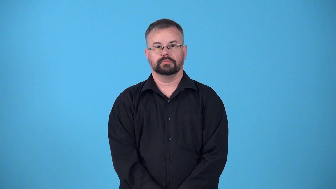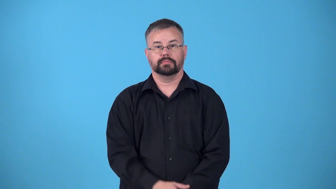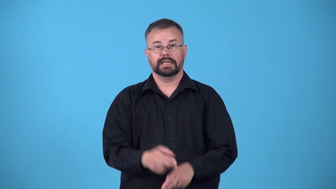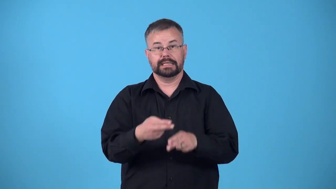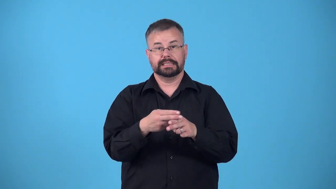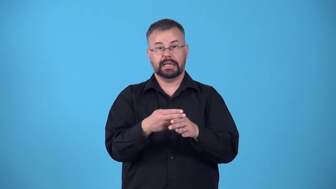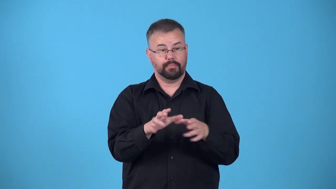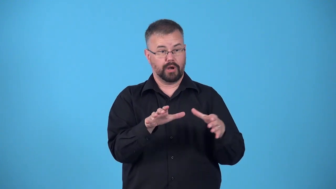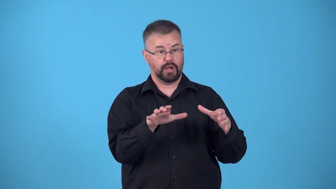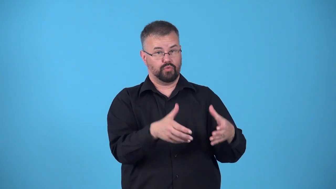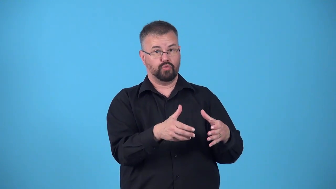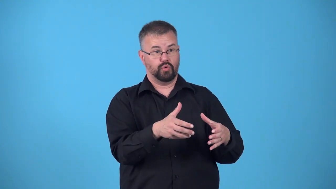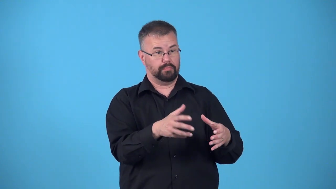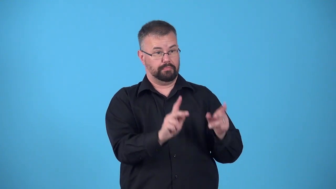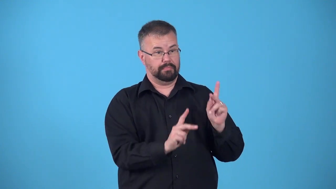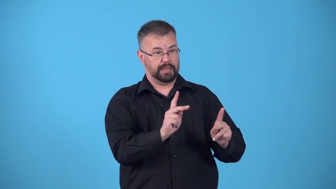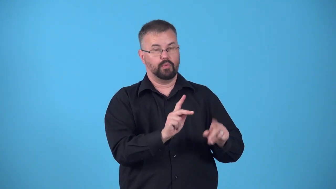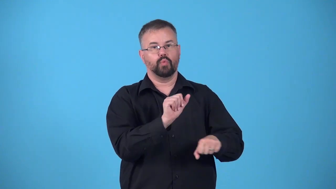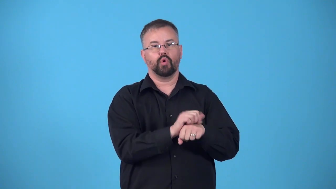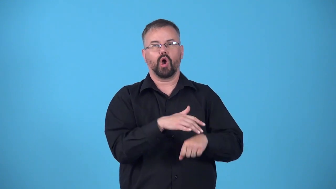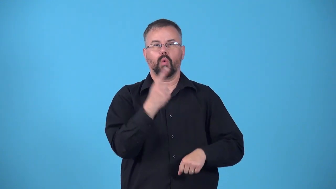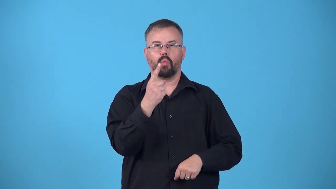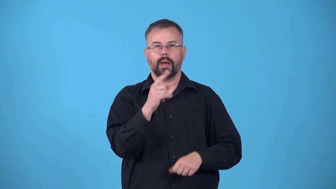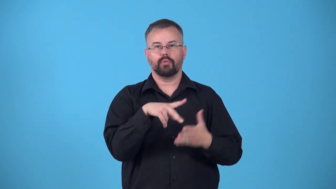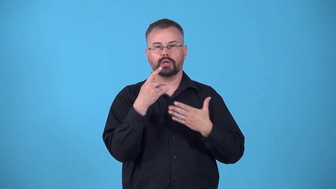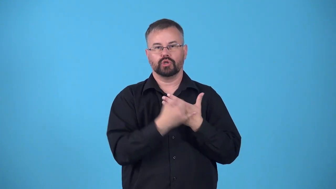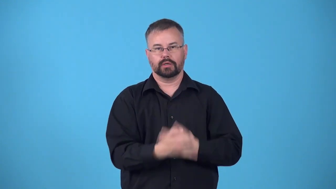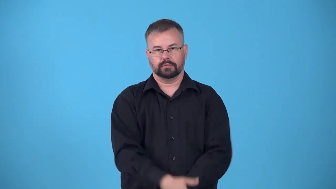task force